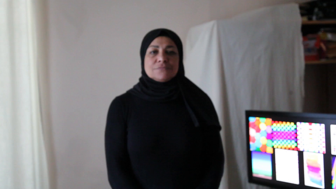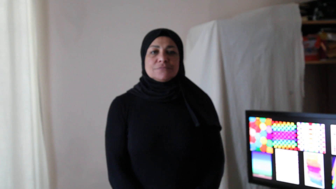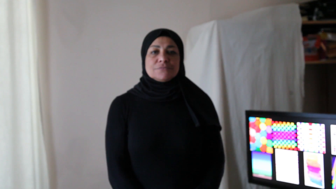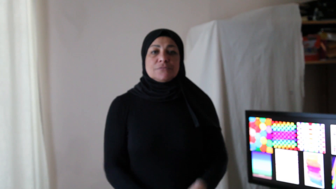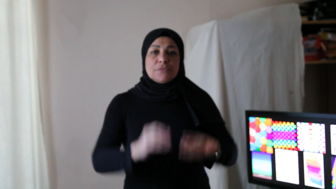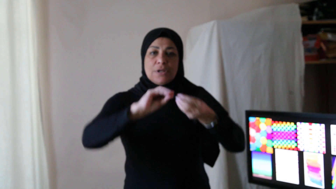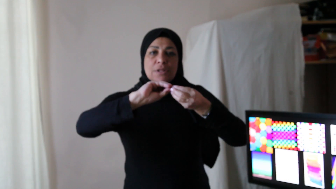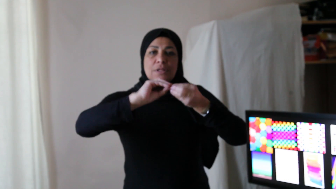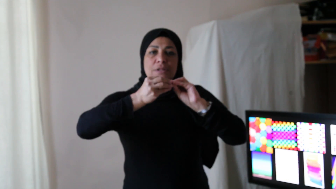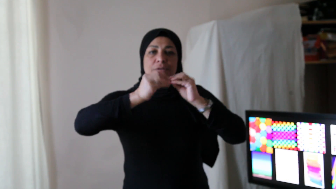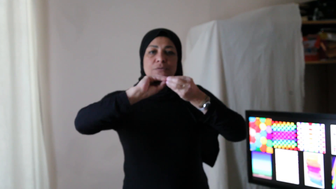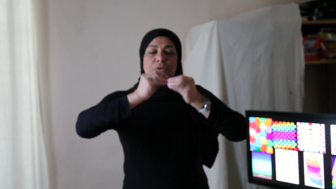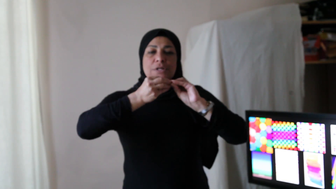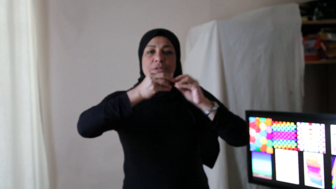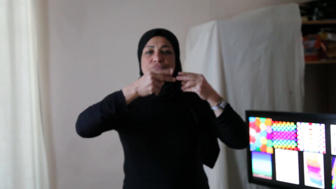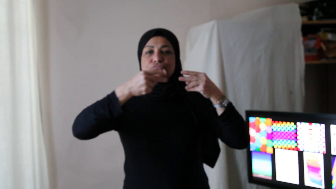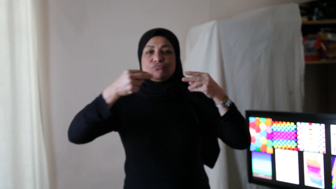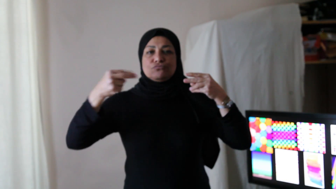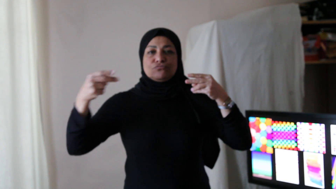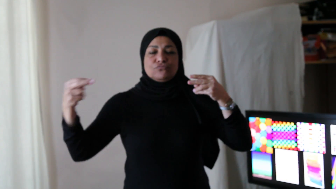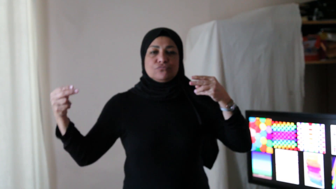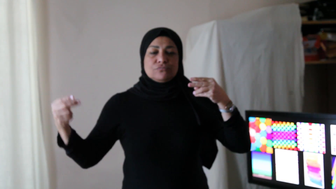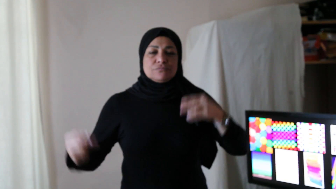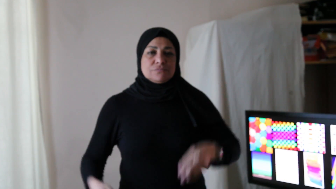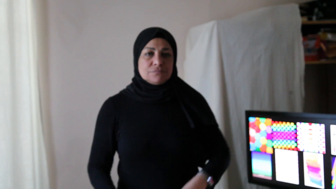color